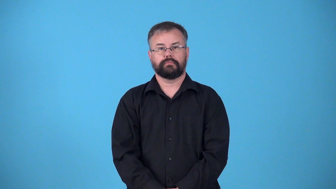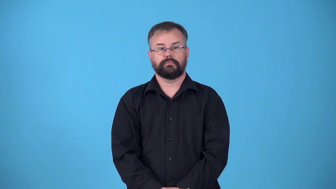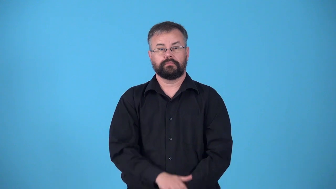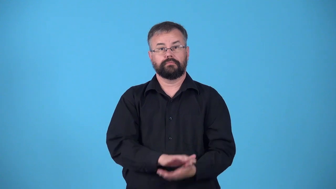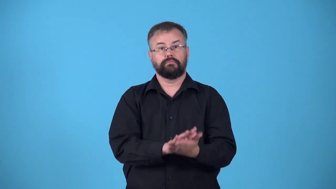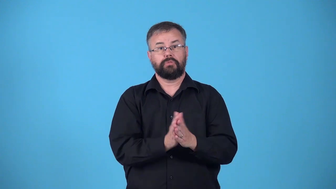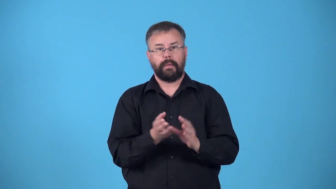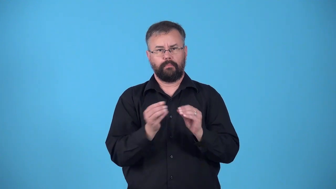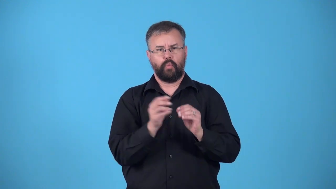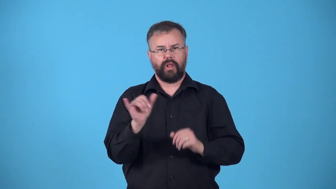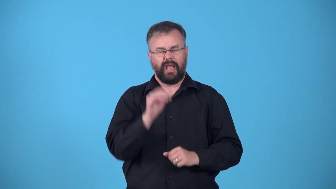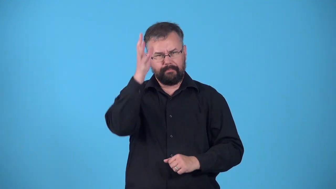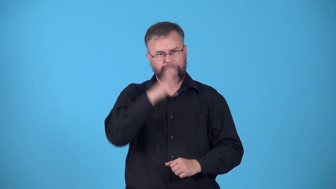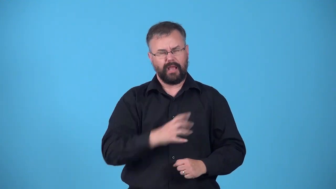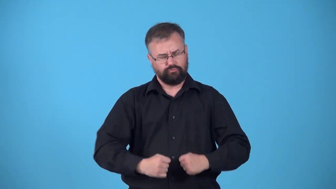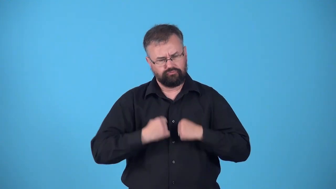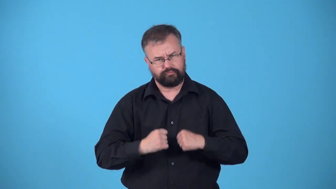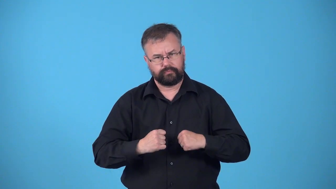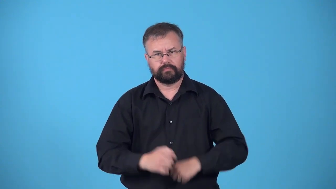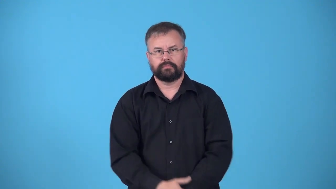masculinize